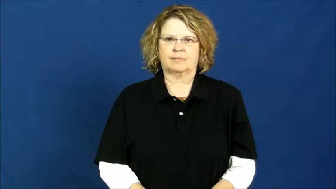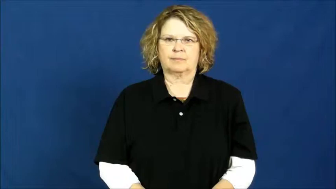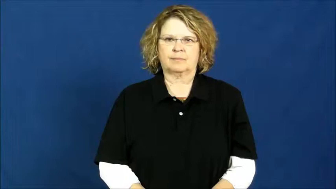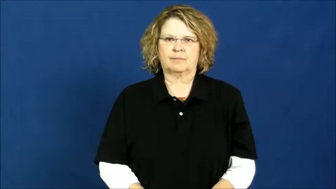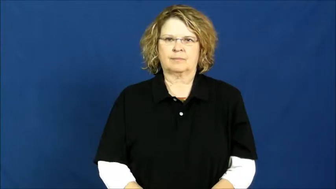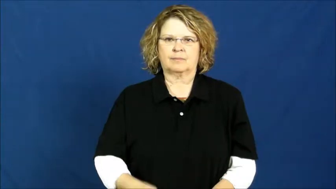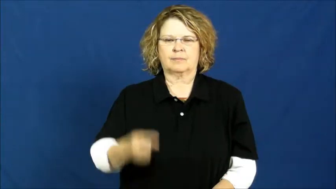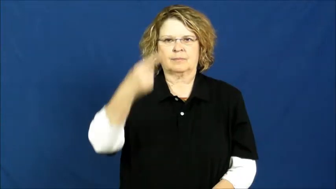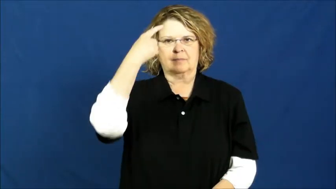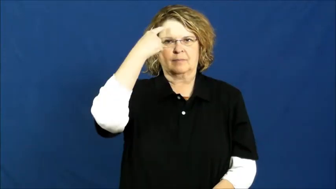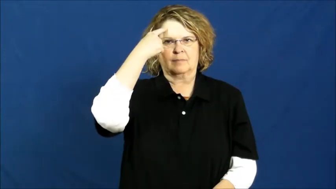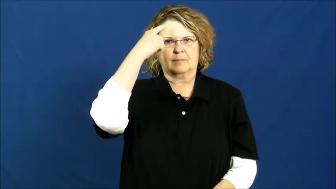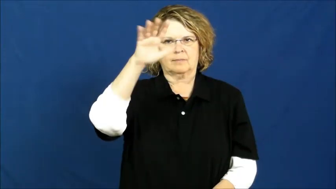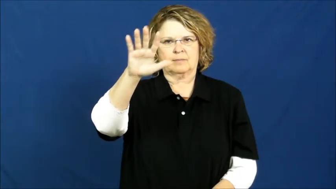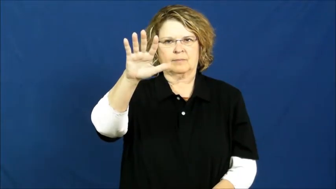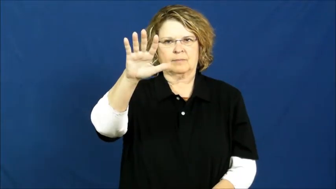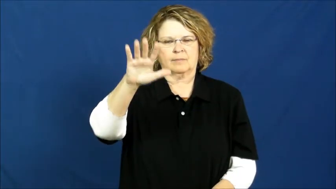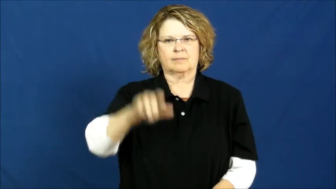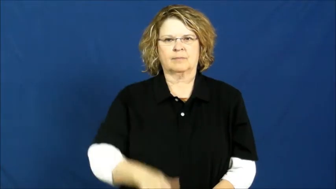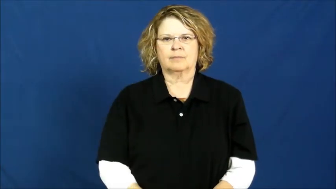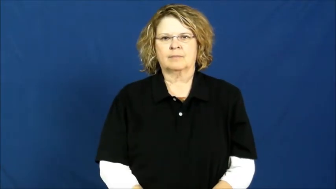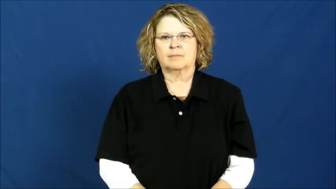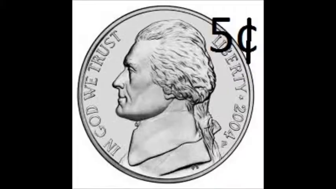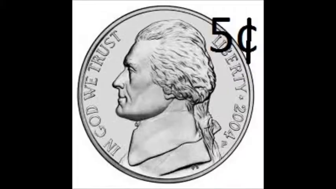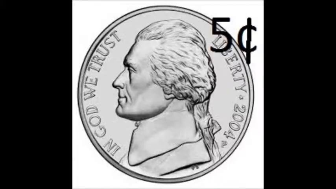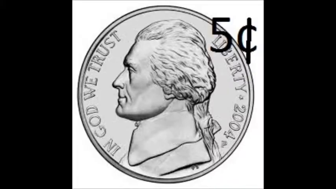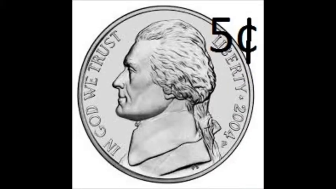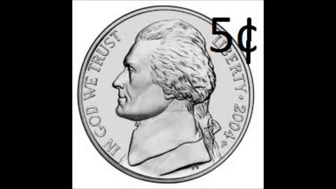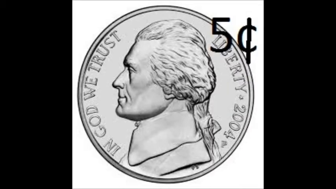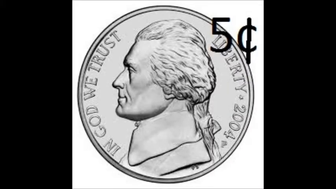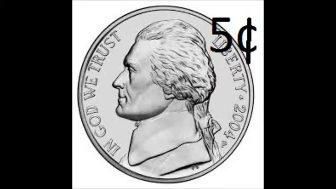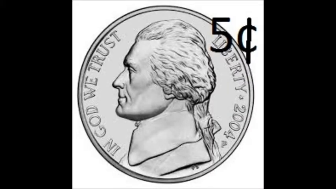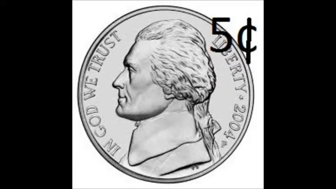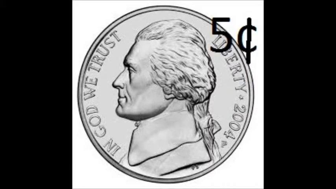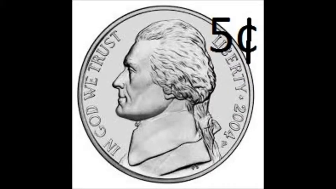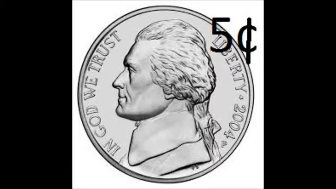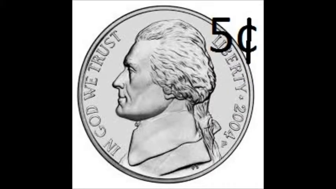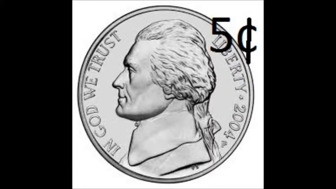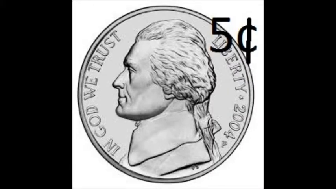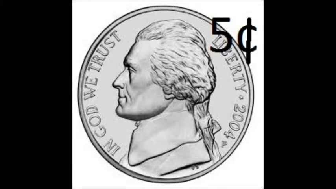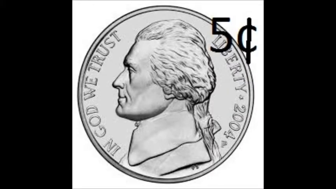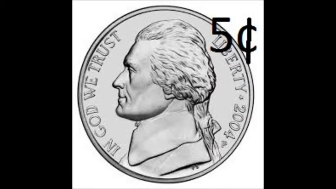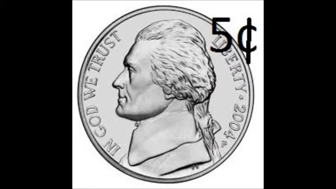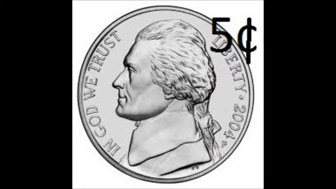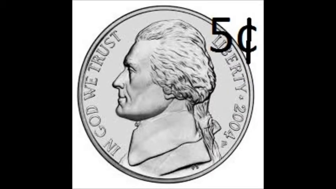Nickel